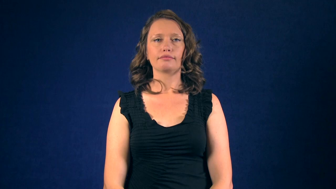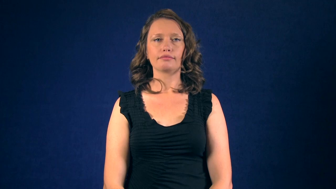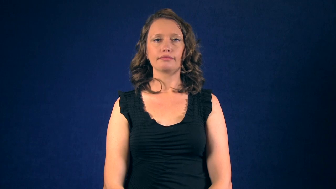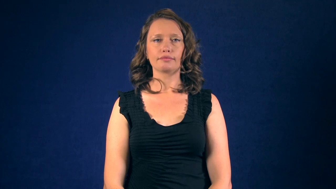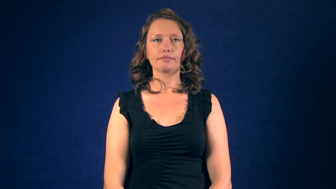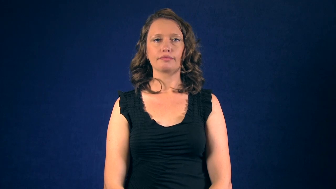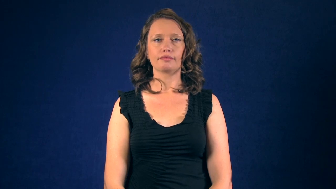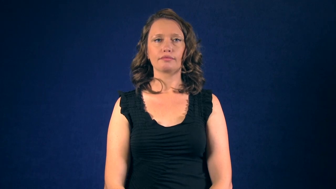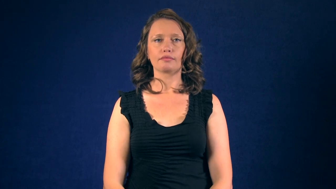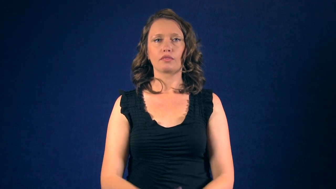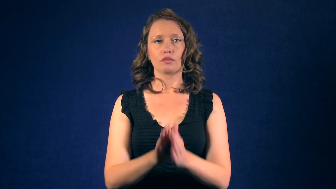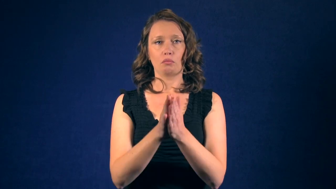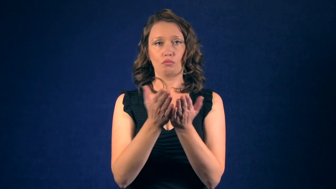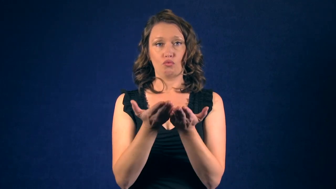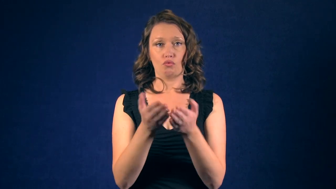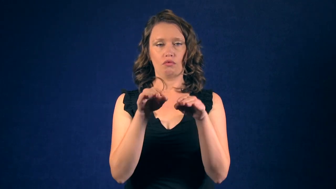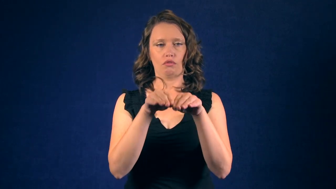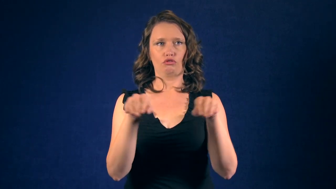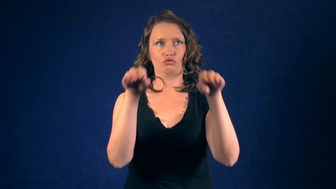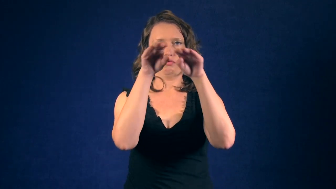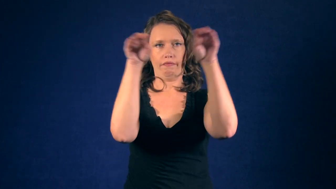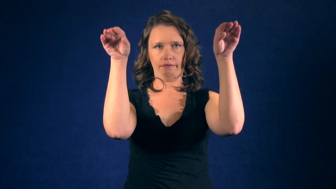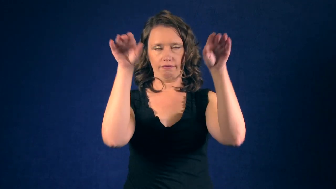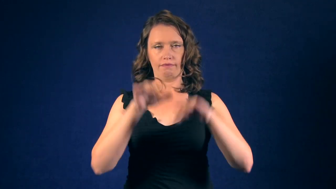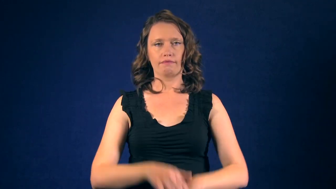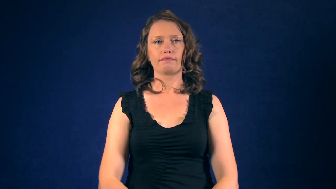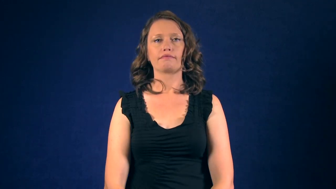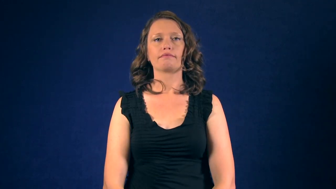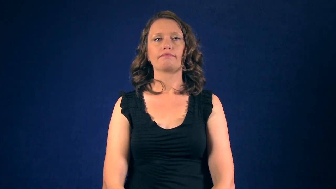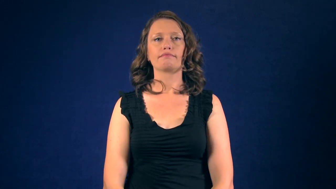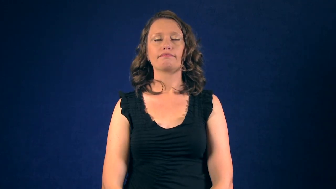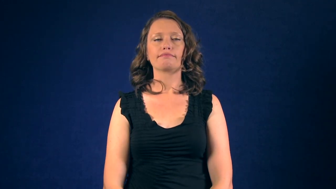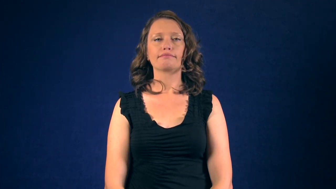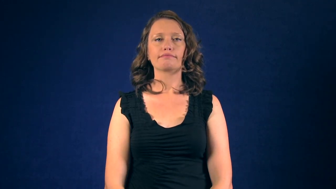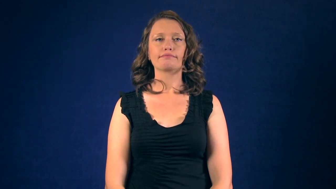Bookshelves